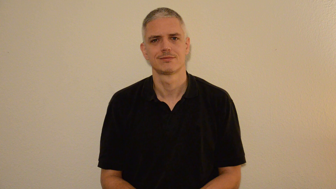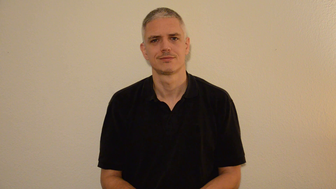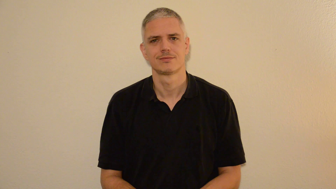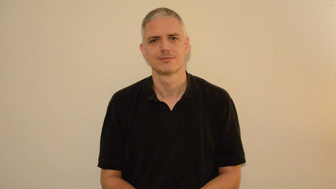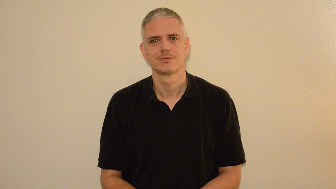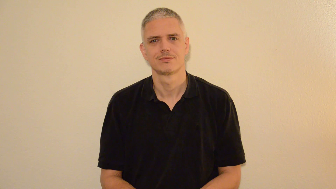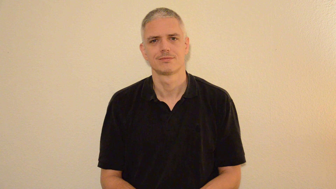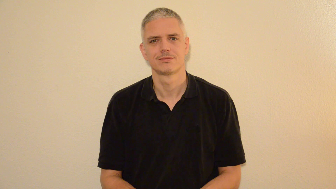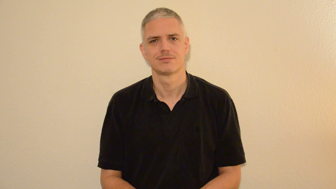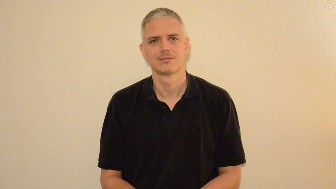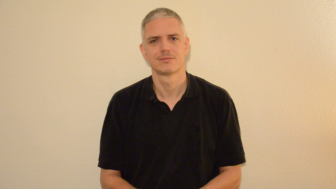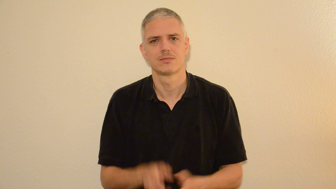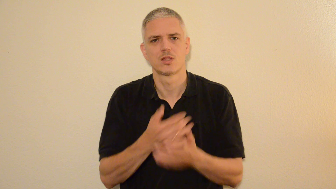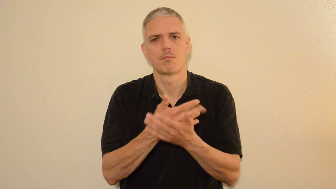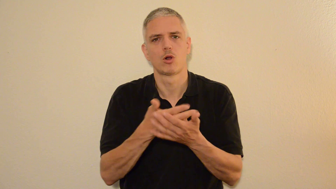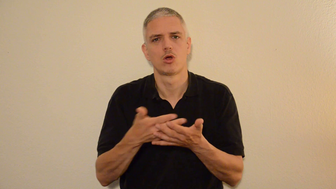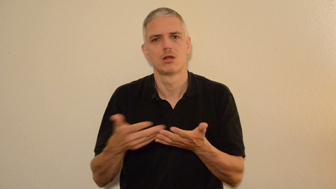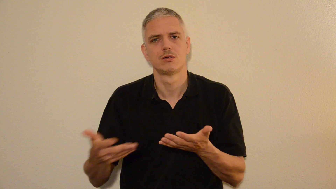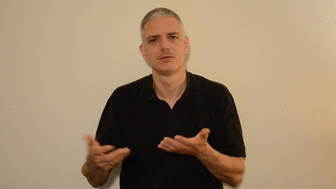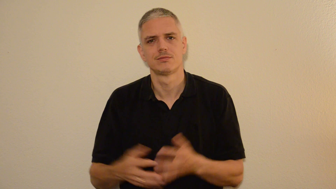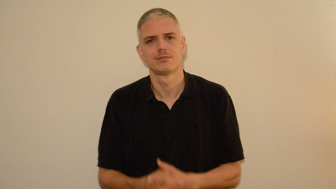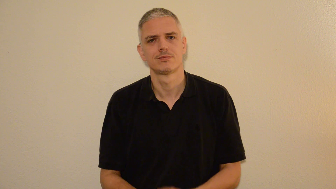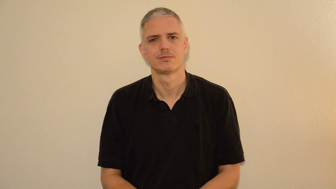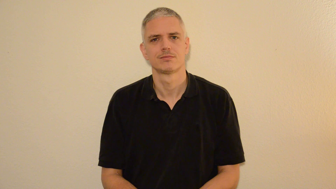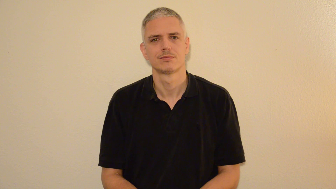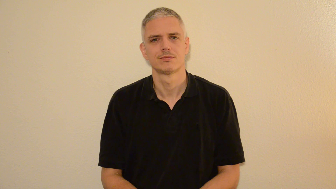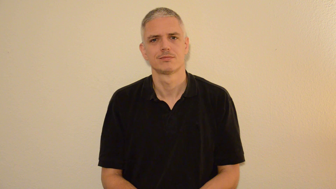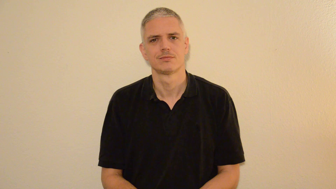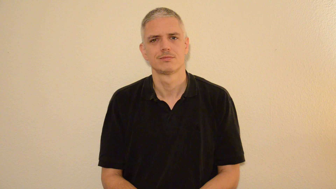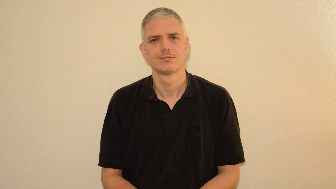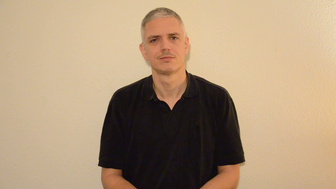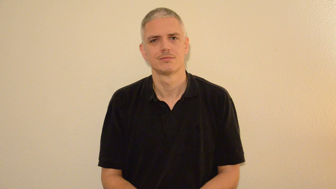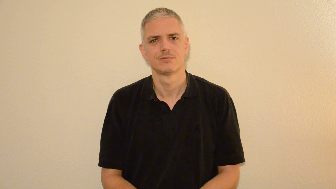blood